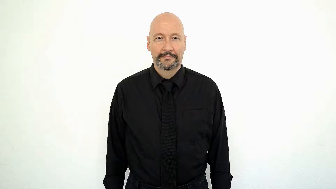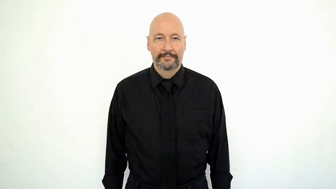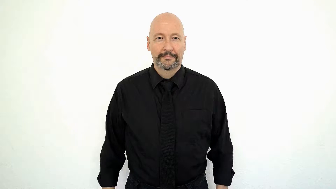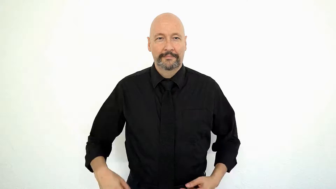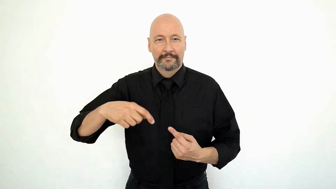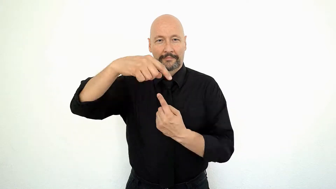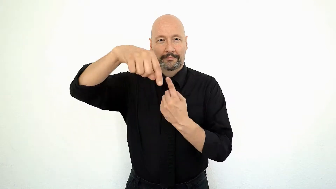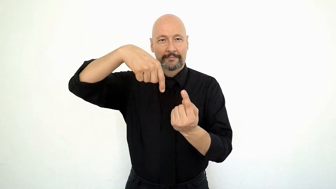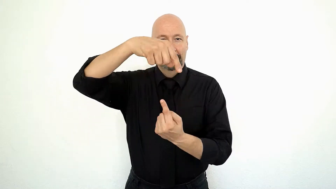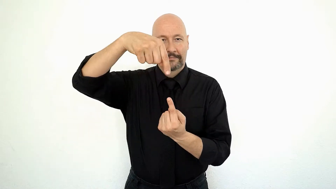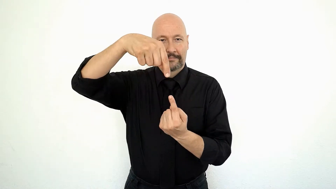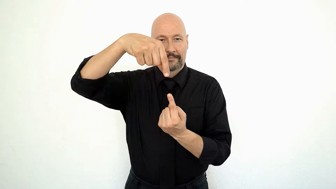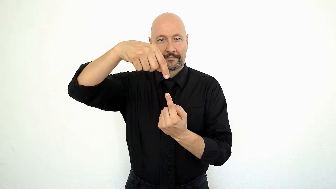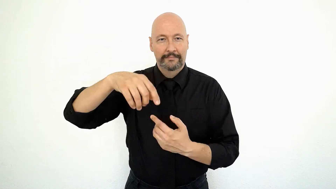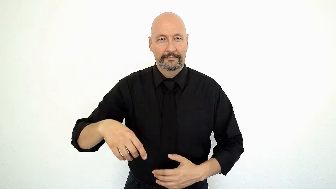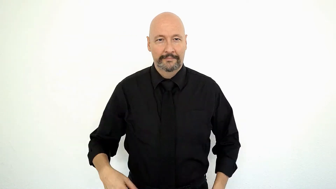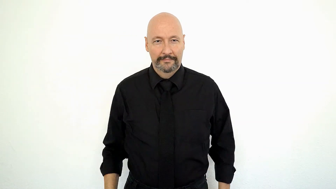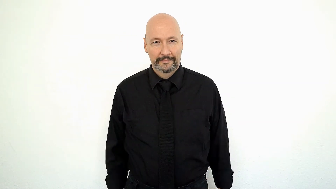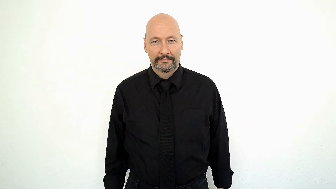SPIN